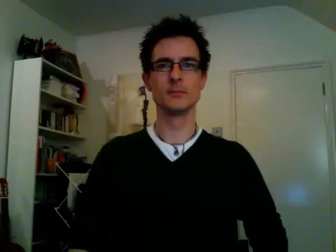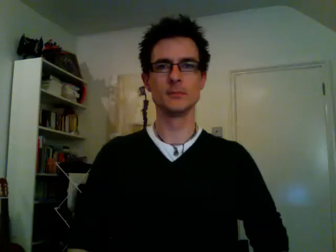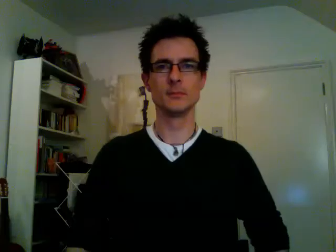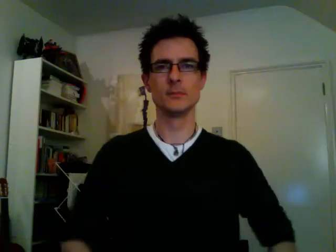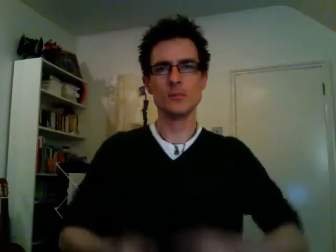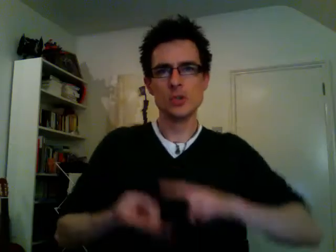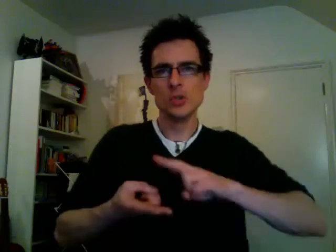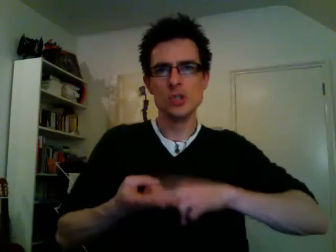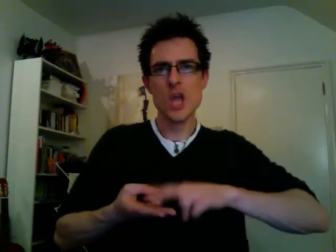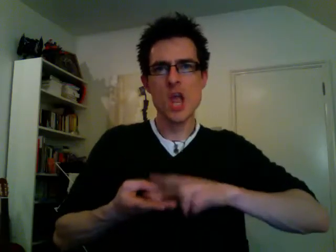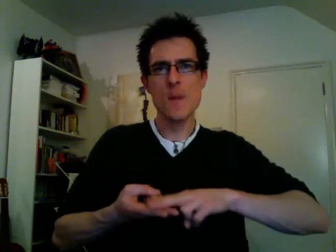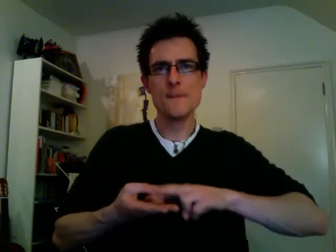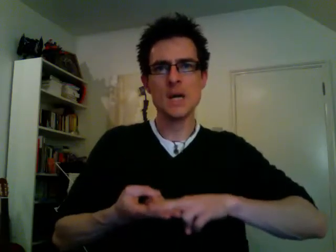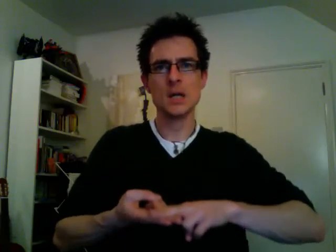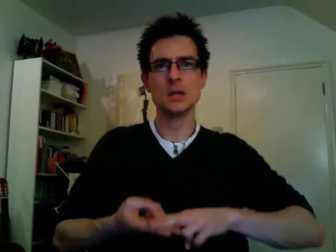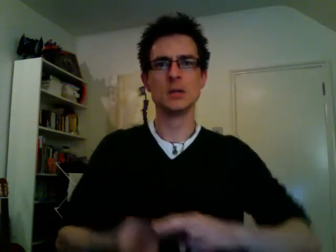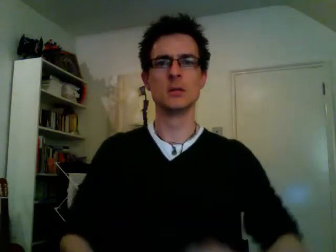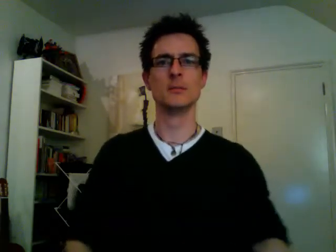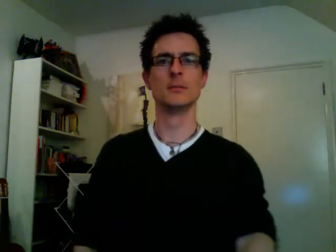cheap